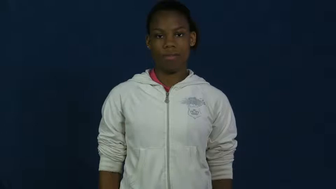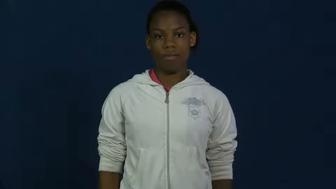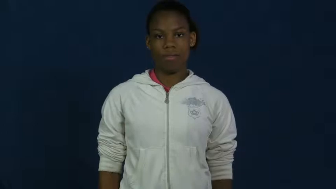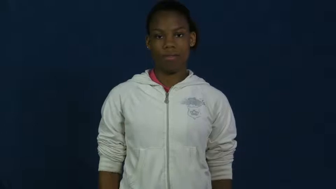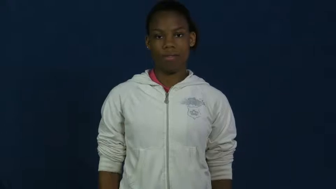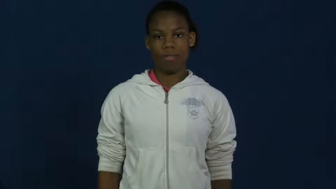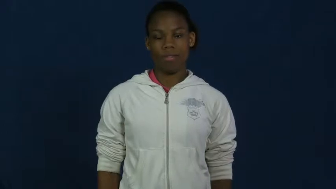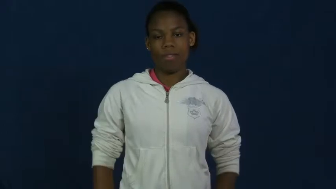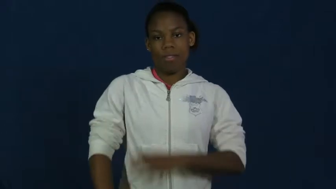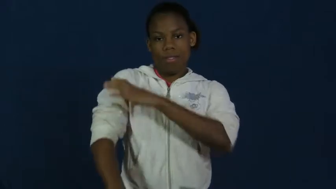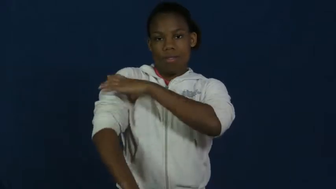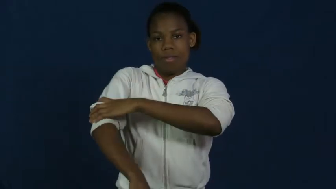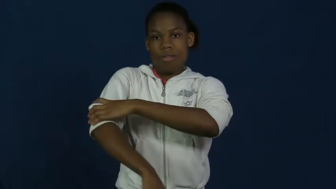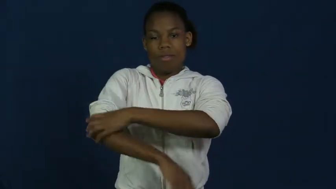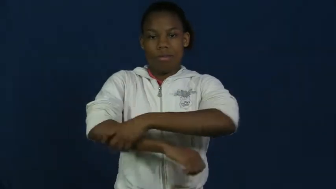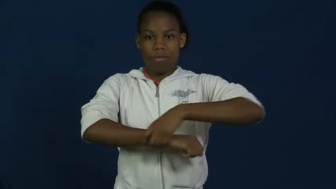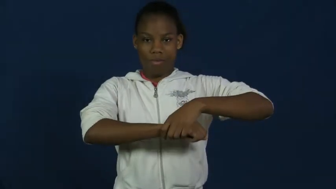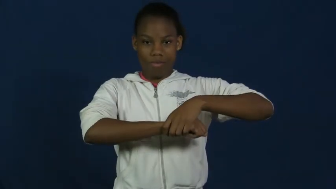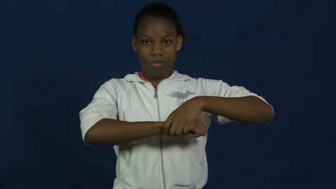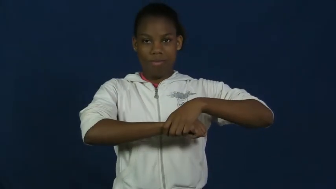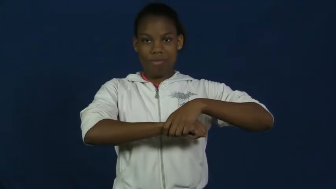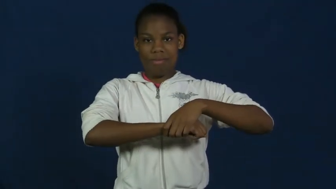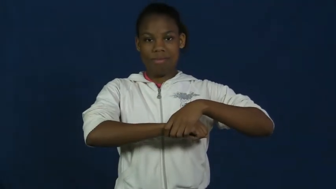sling-noun